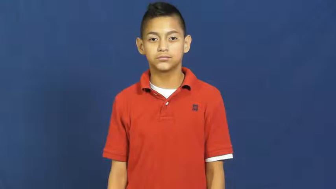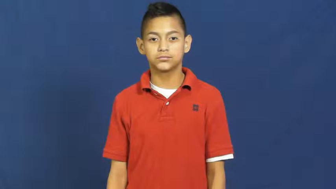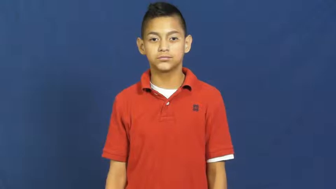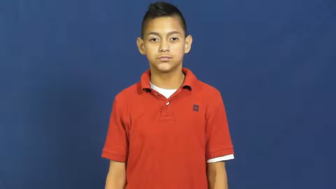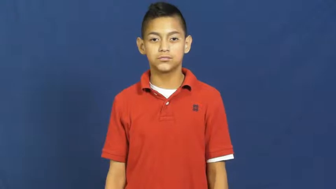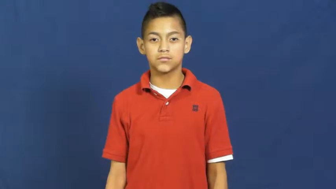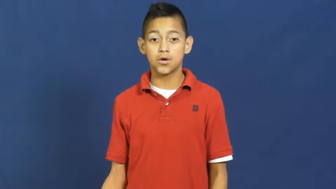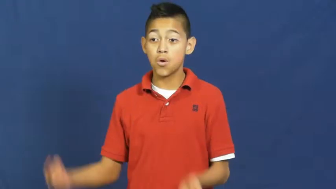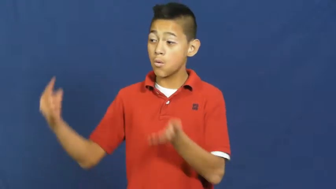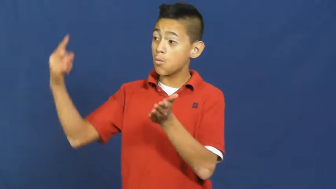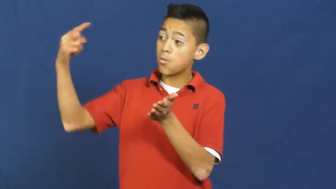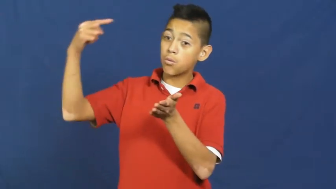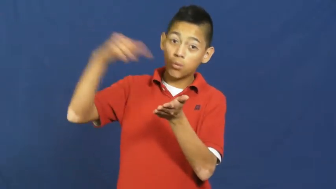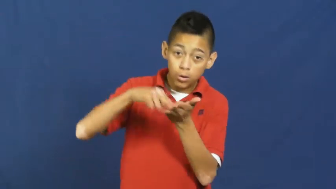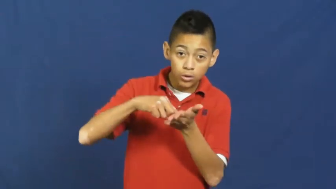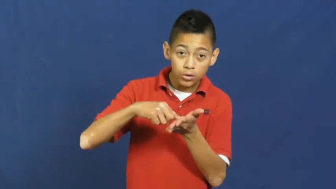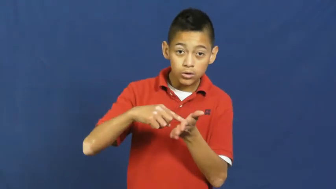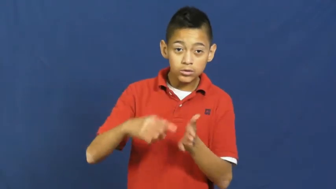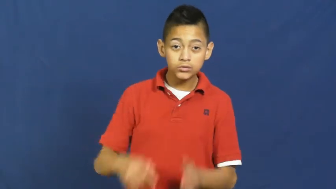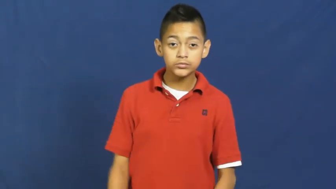nosedive